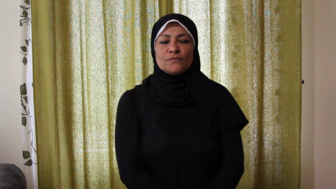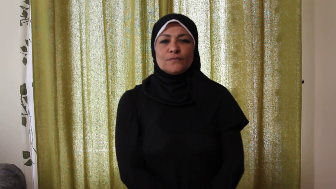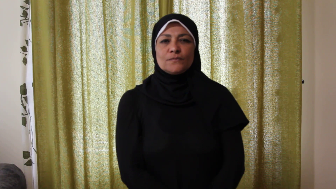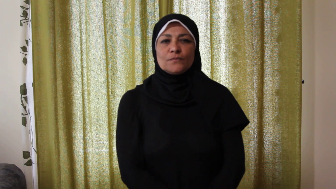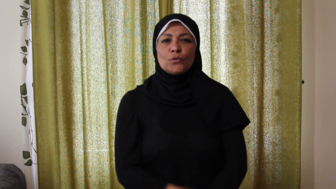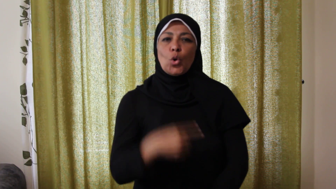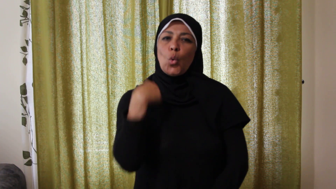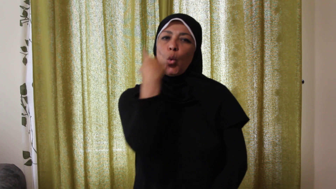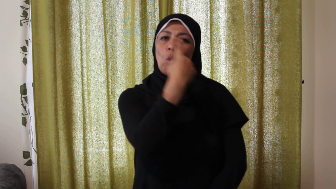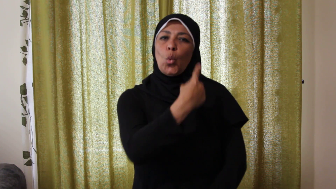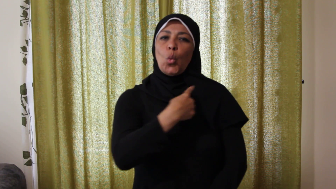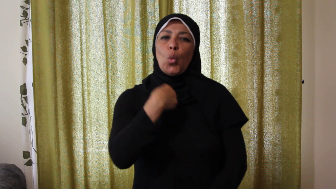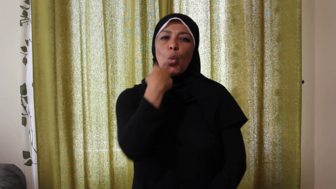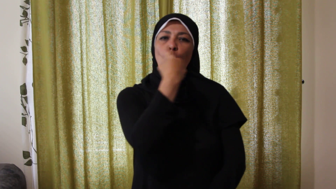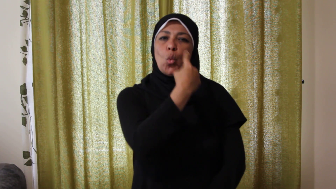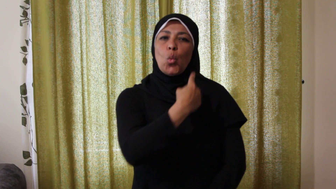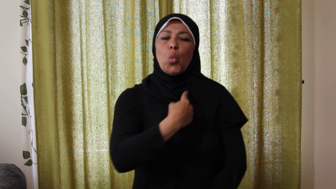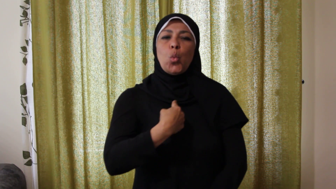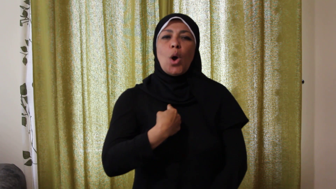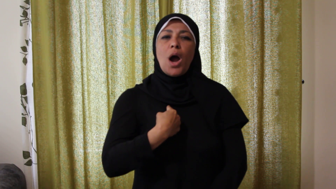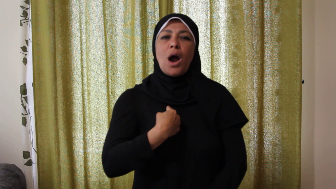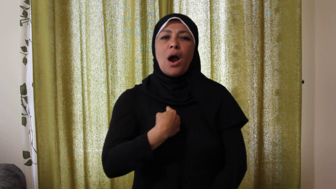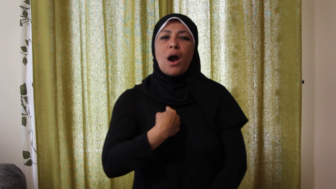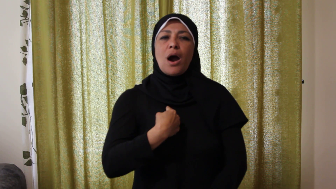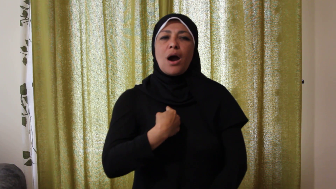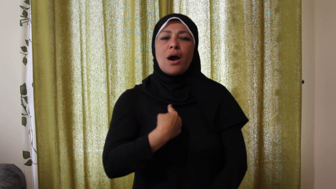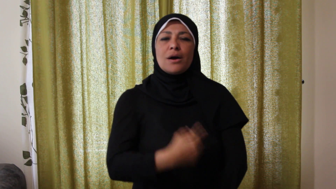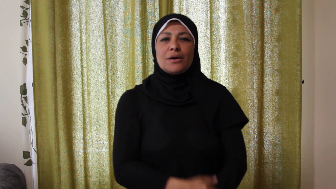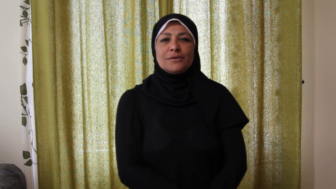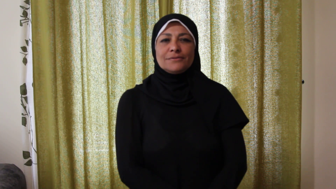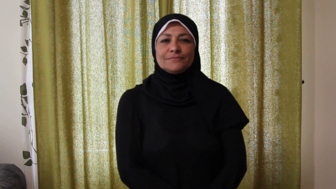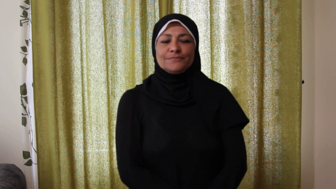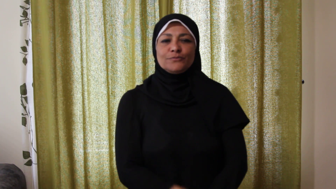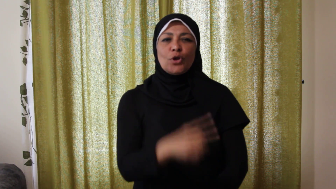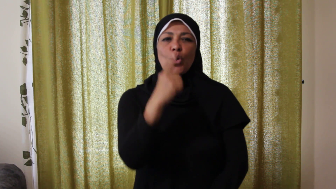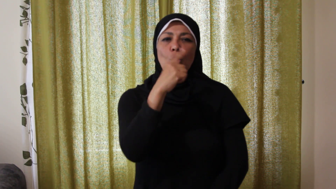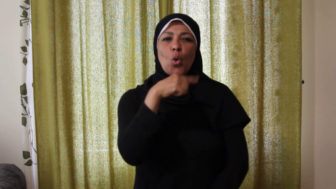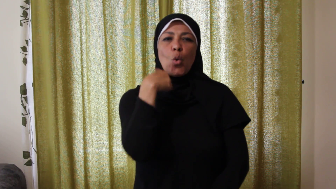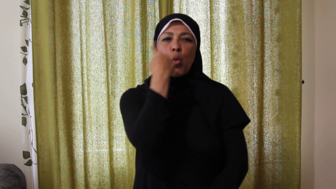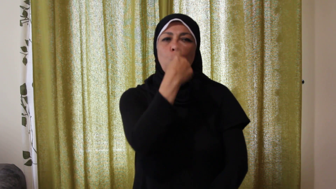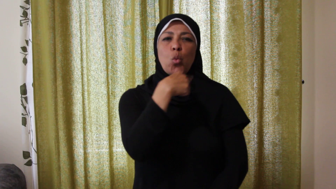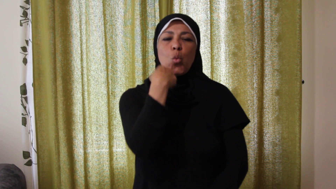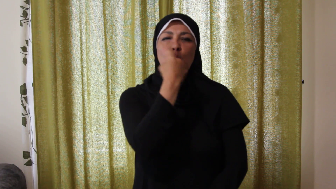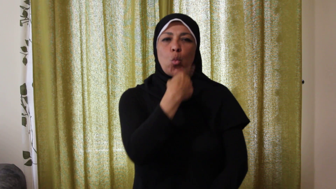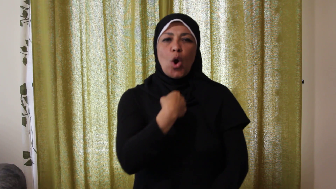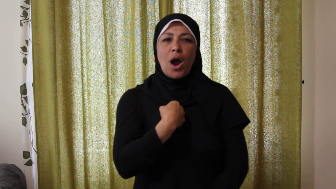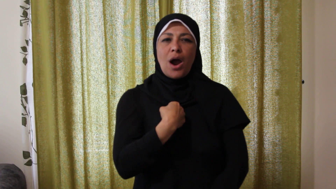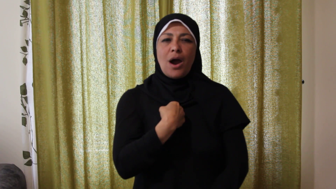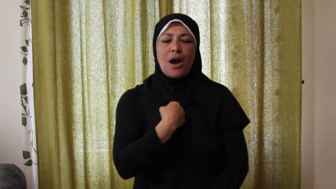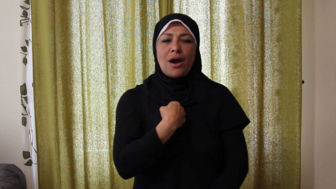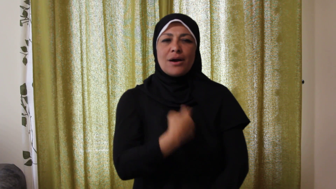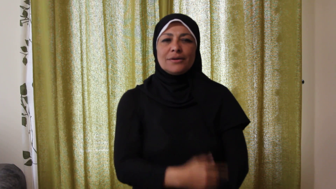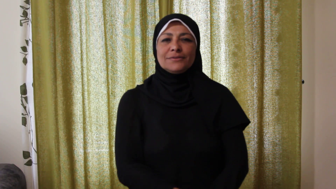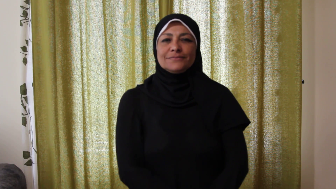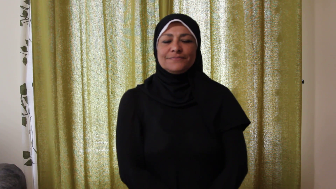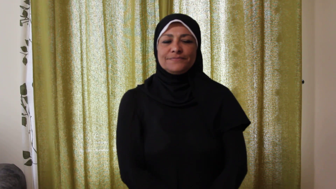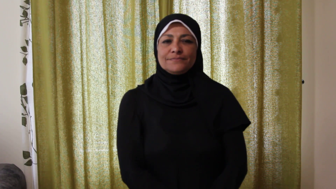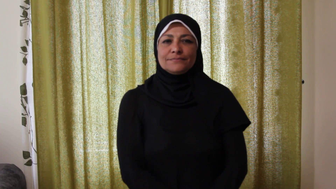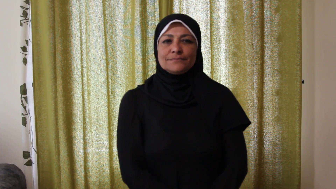waw